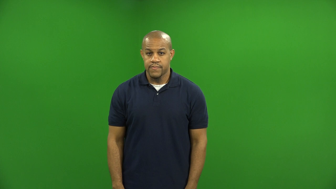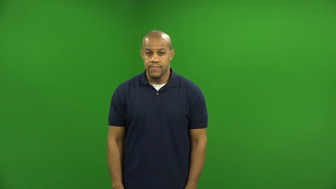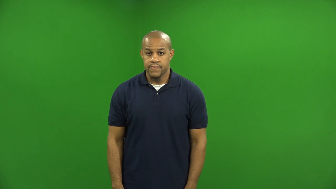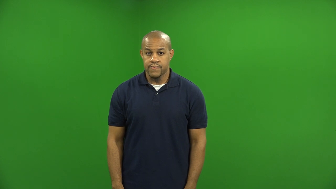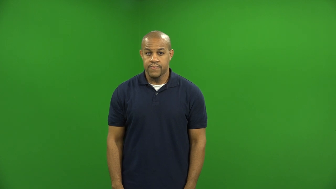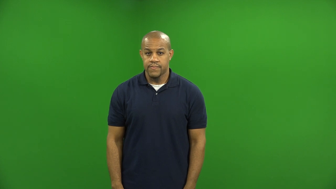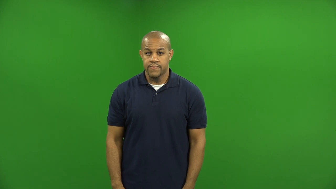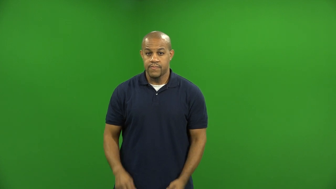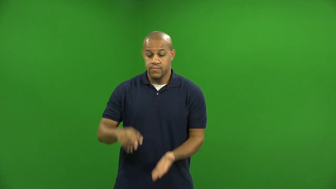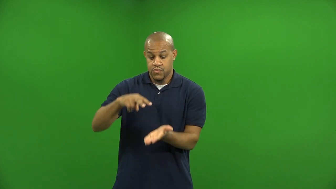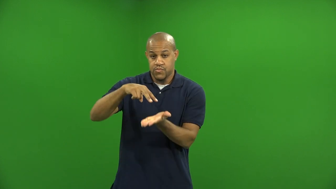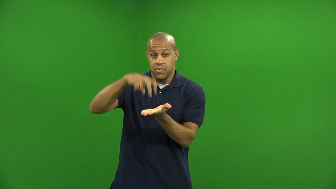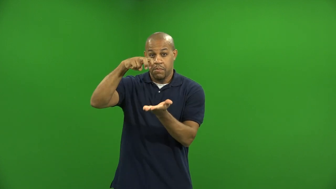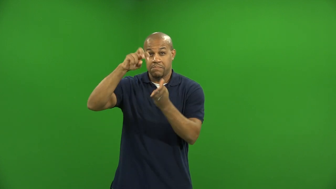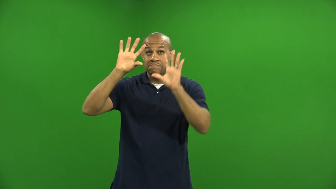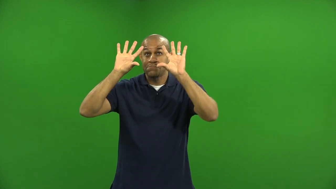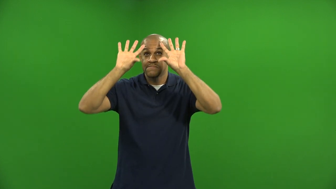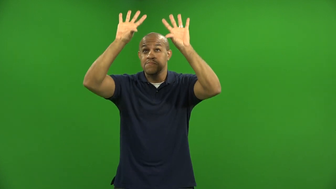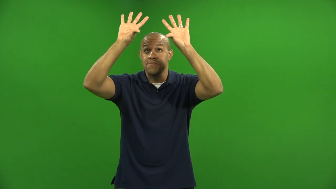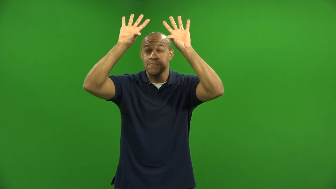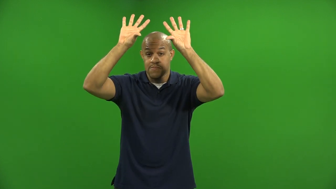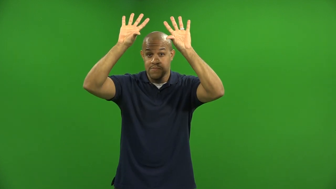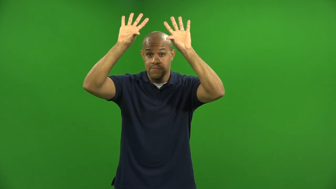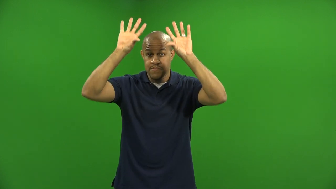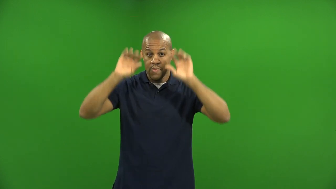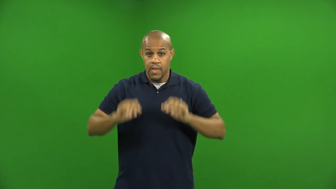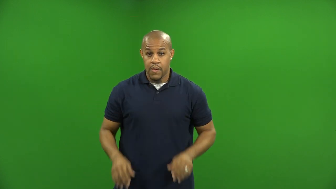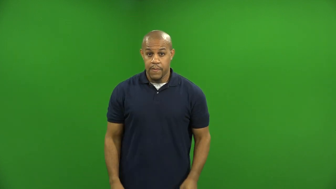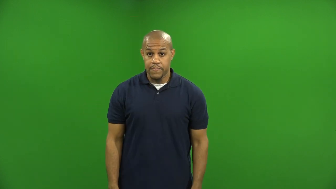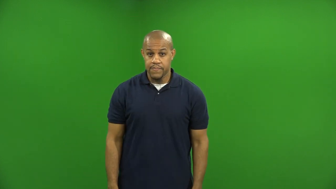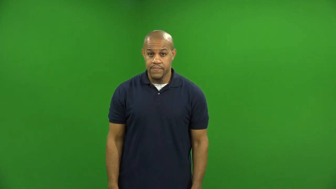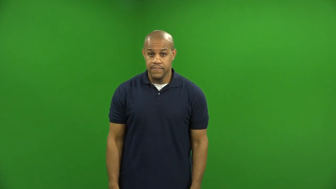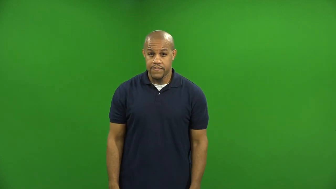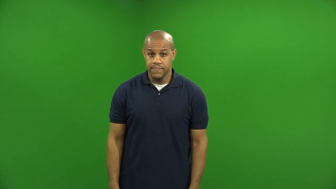Jump set-volleyball